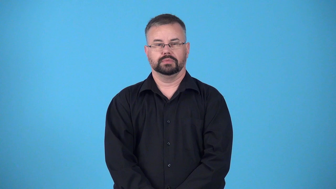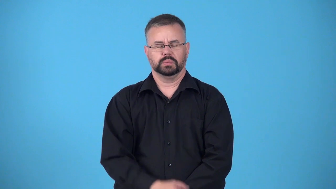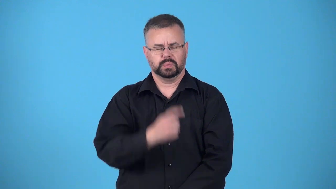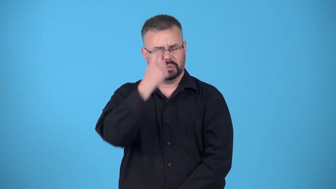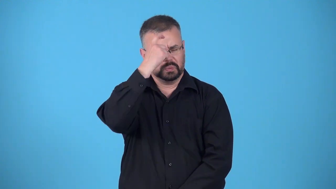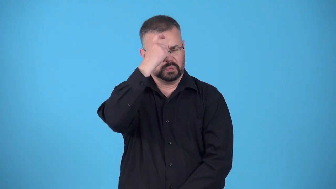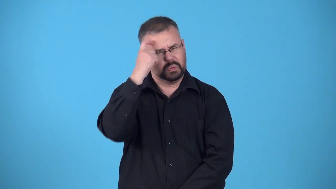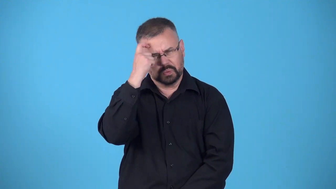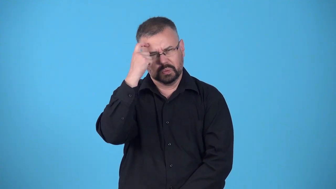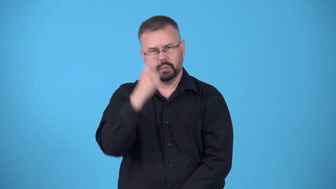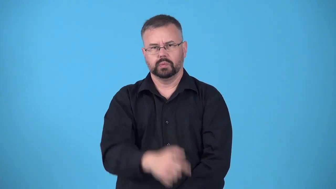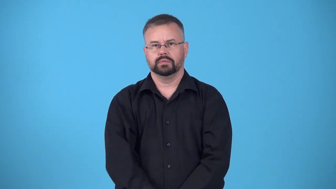scar, mark